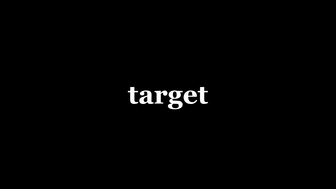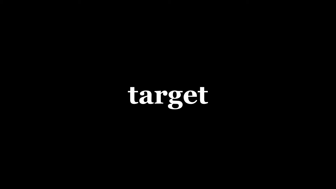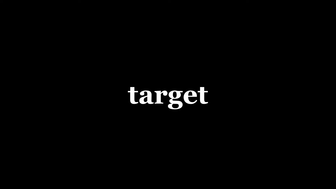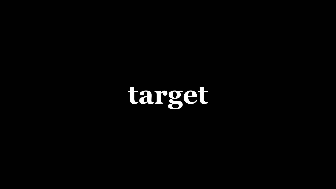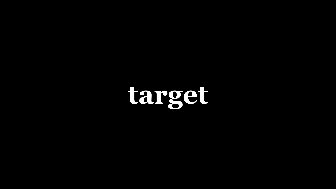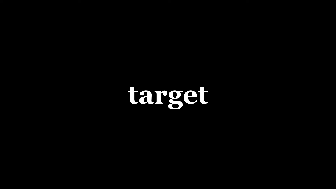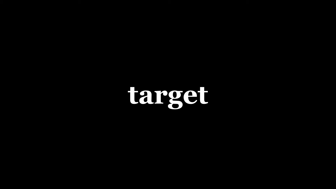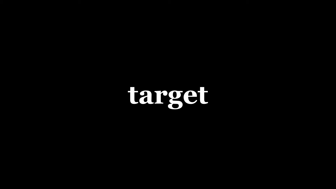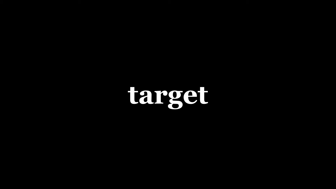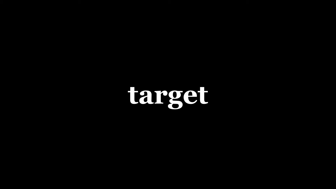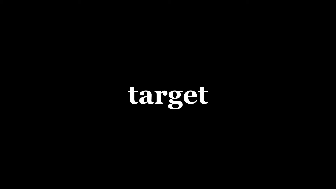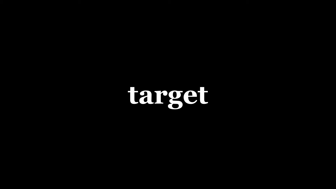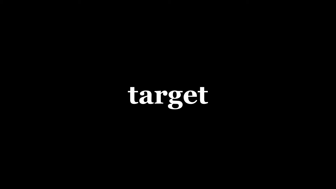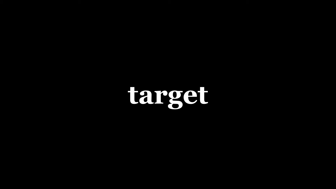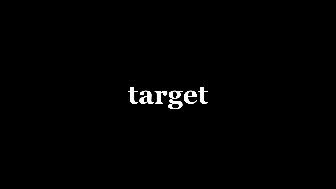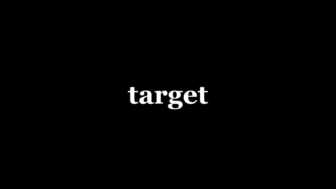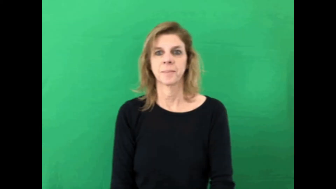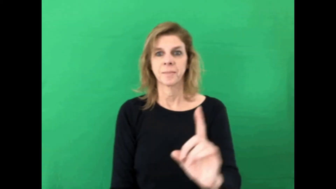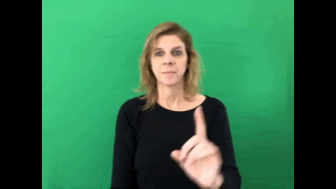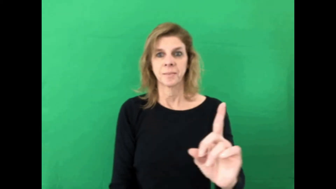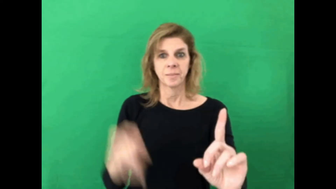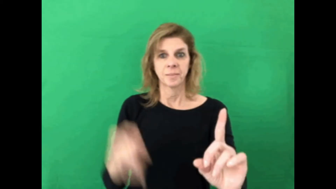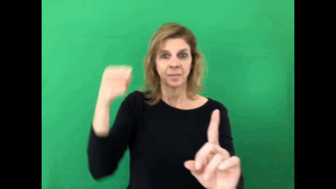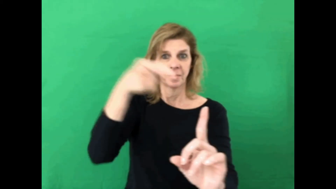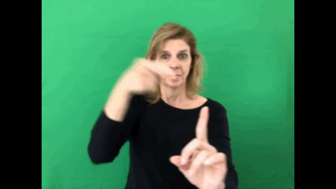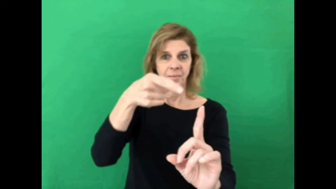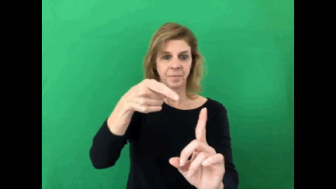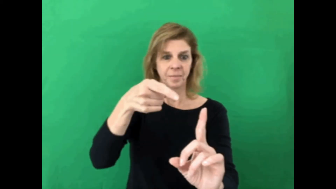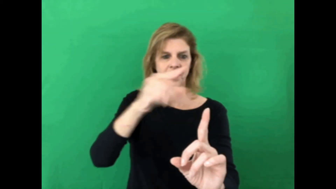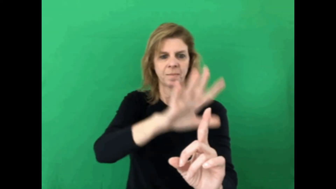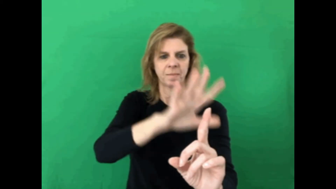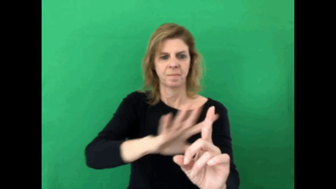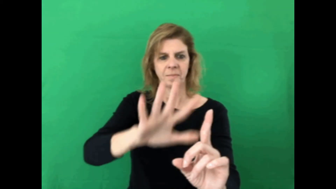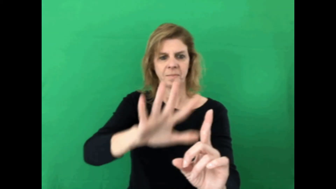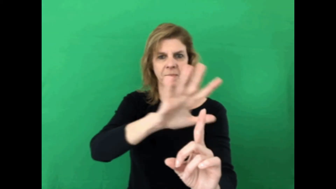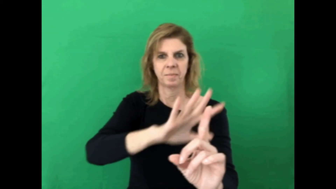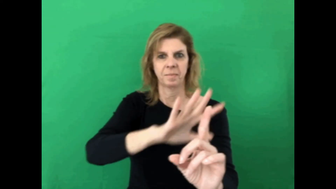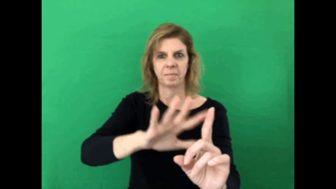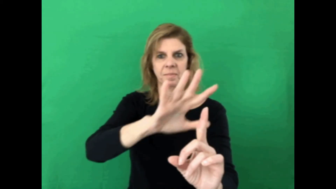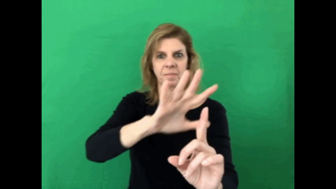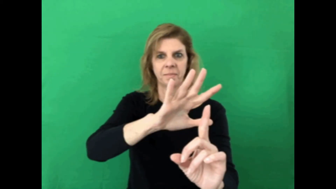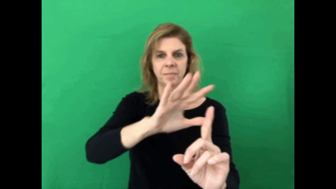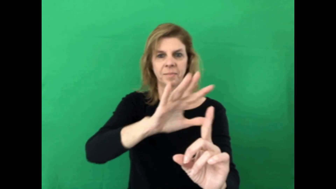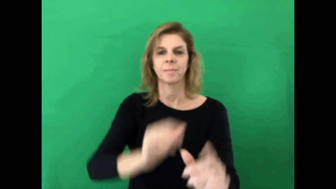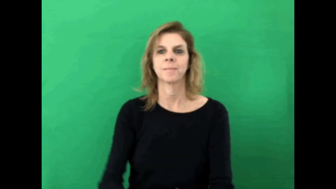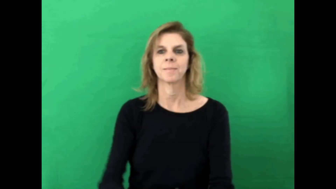Target